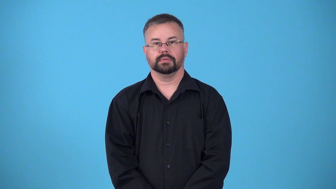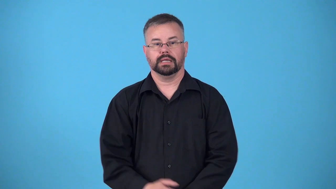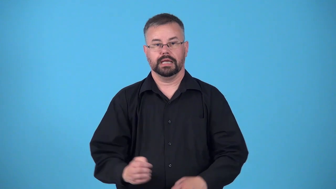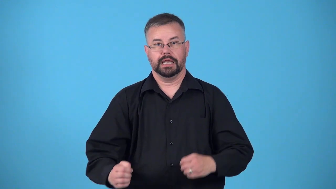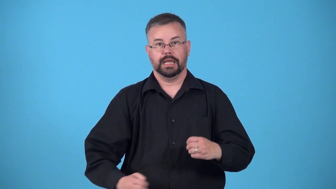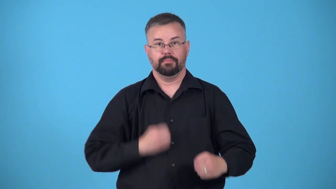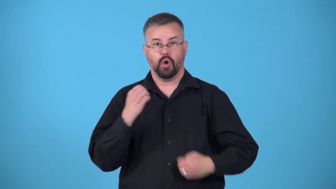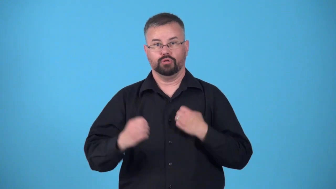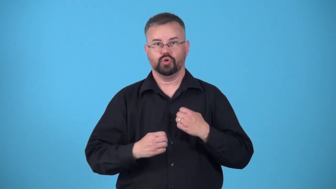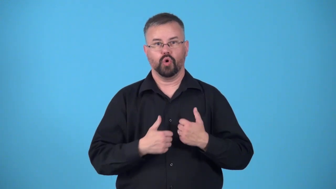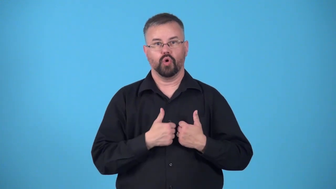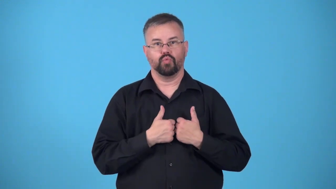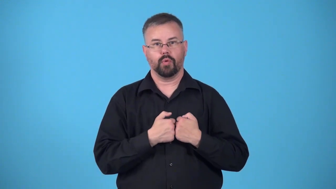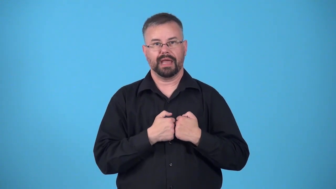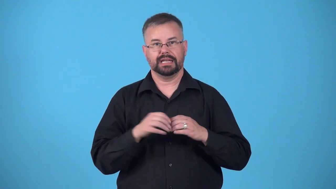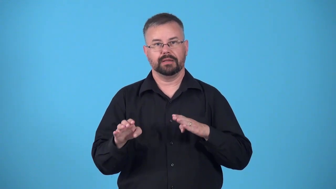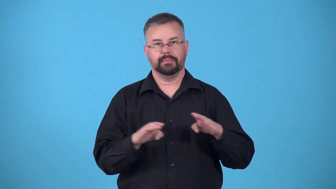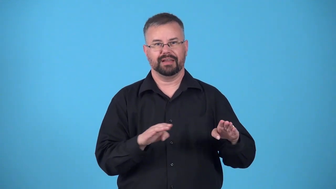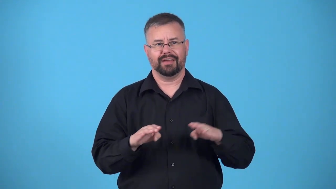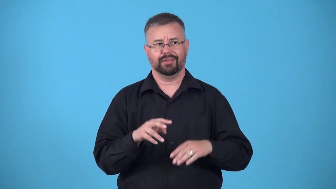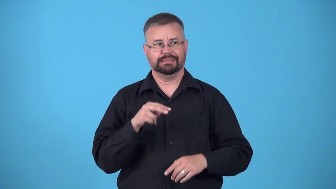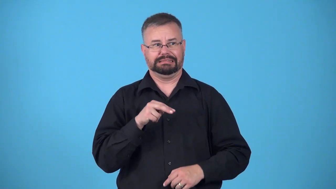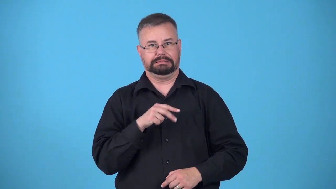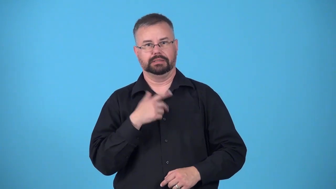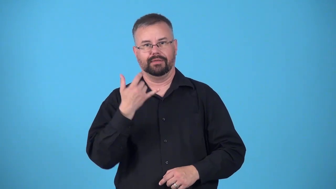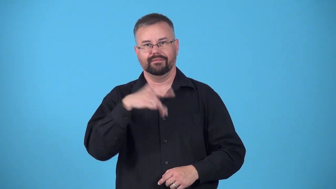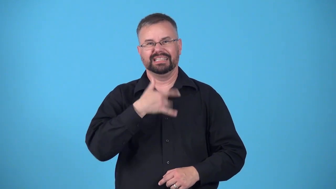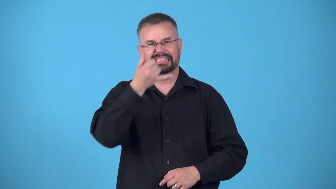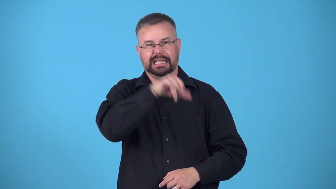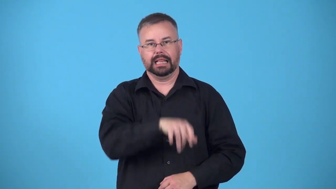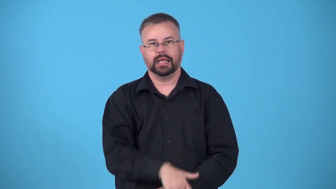slop,slush